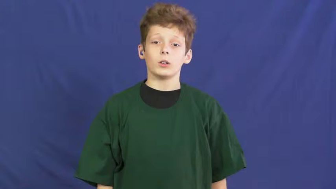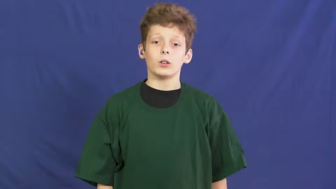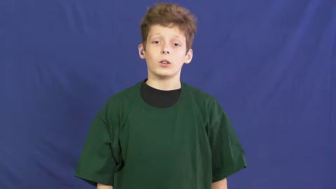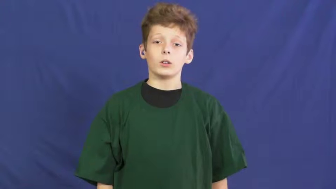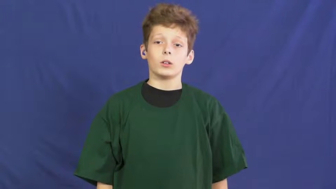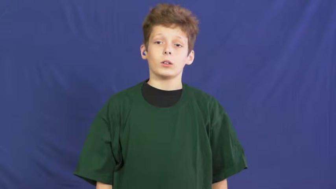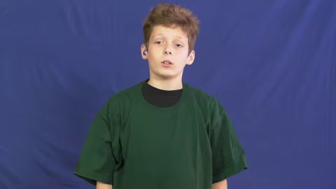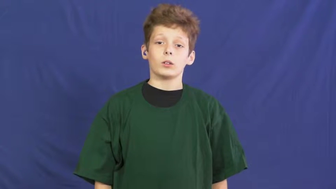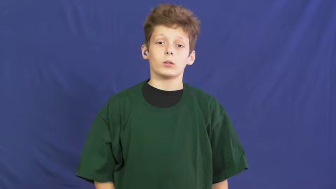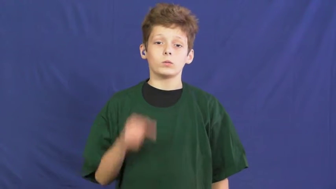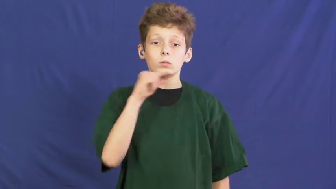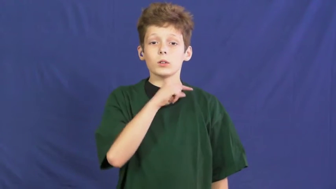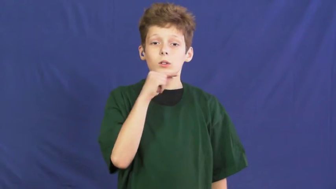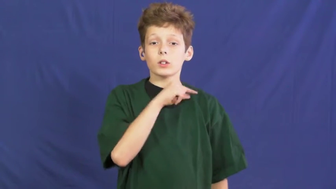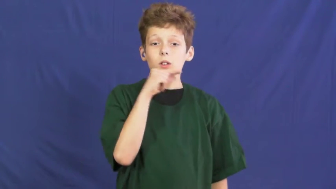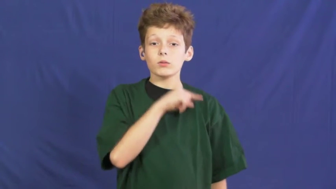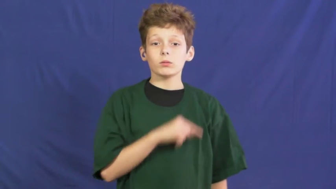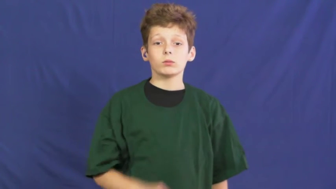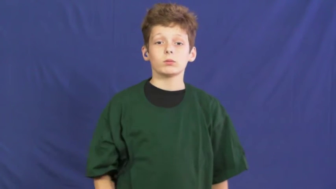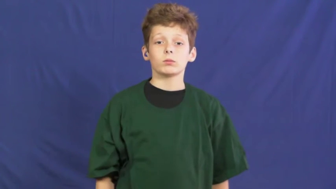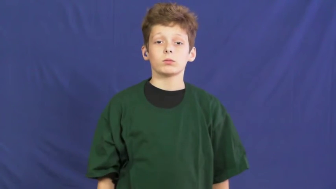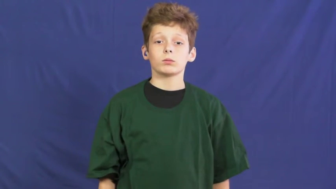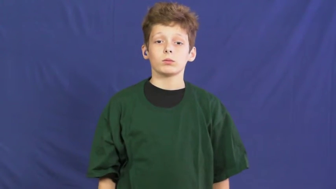milwaukee